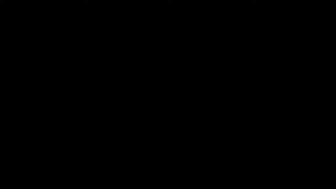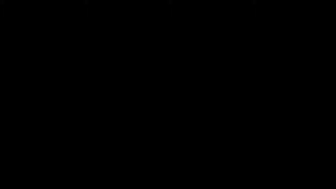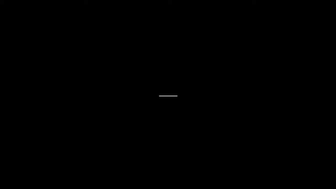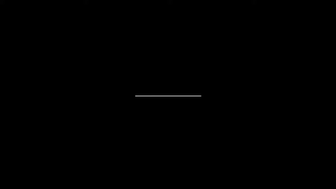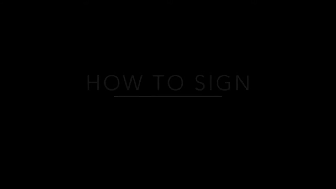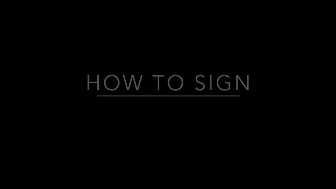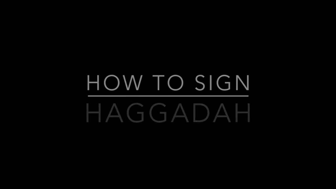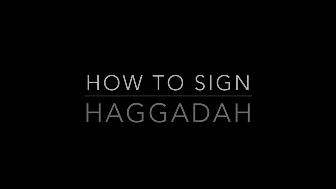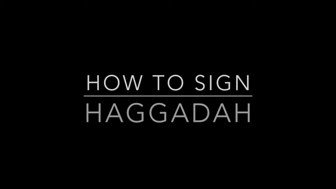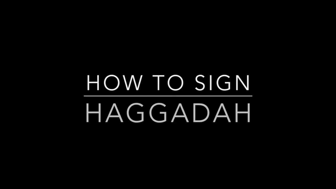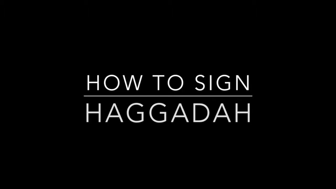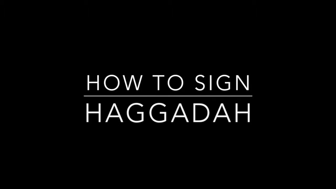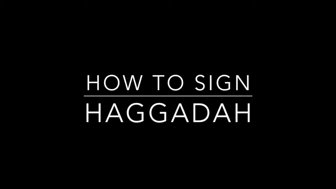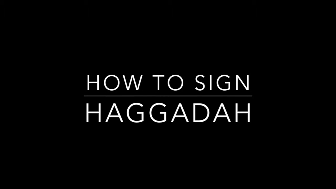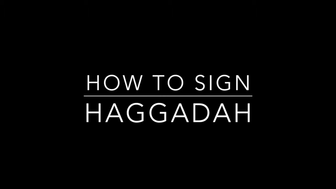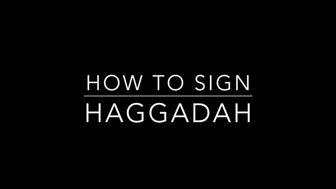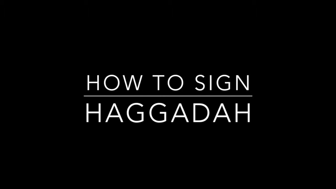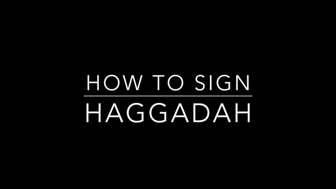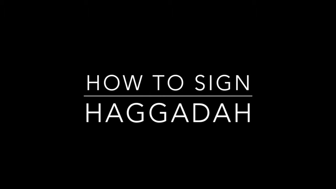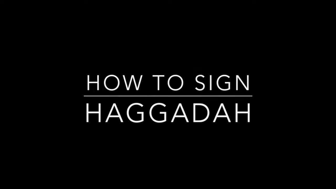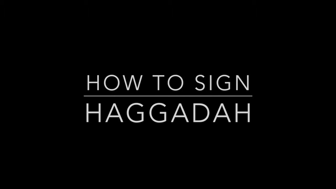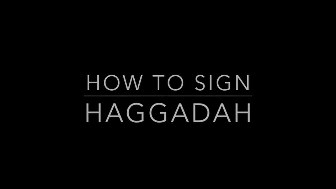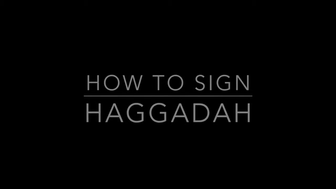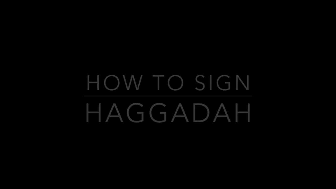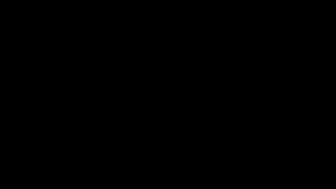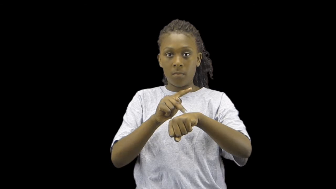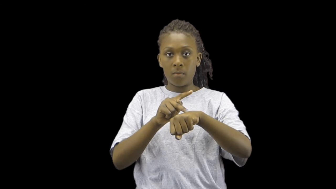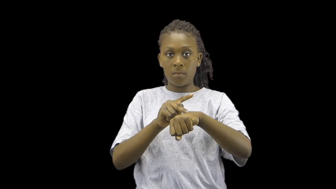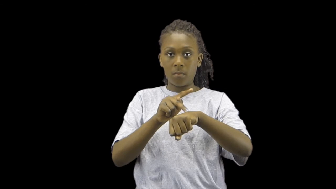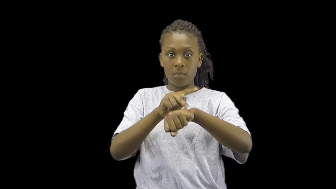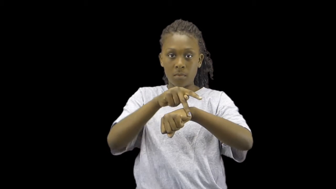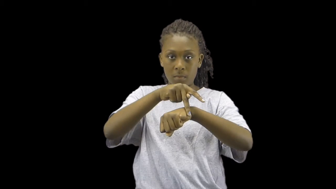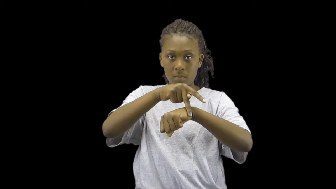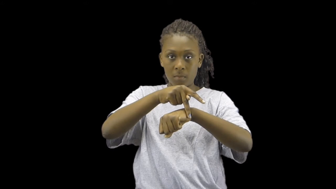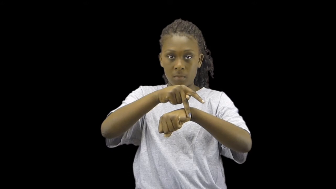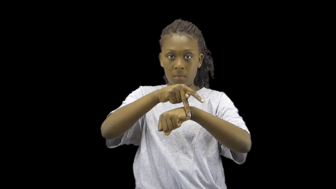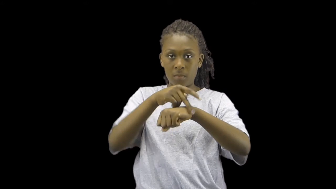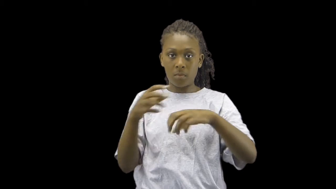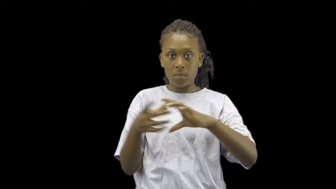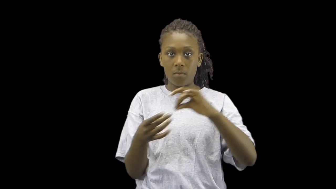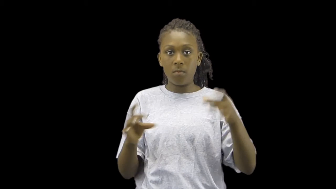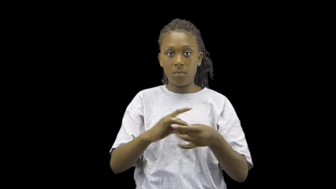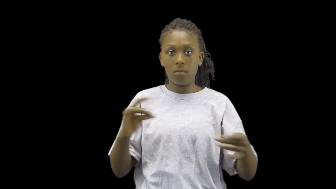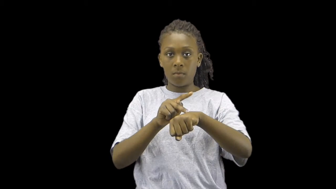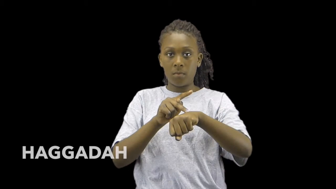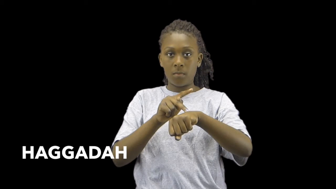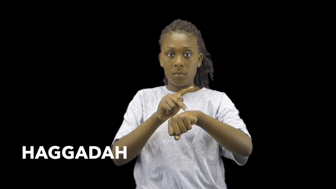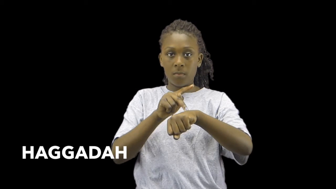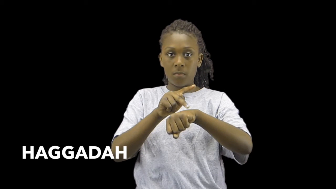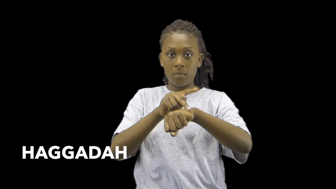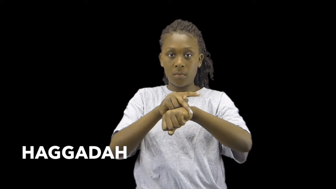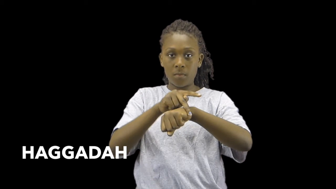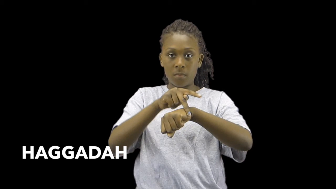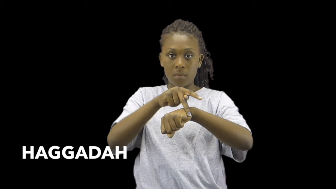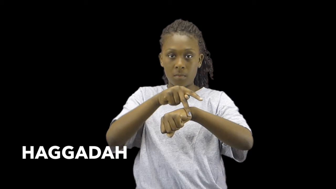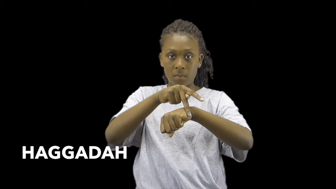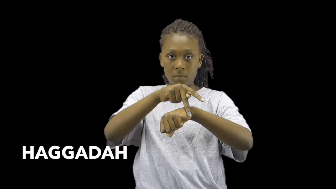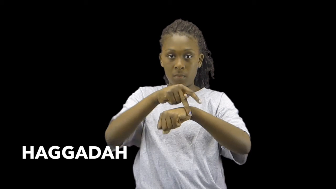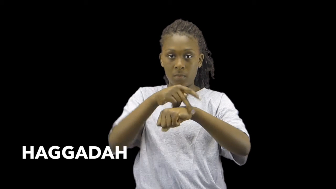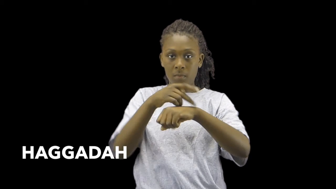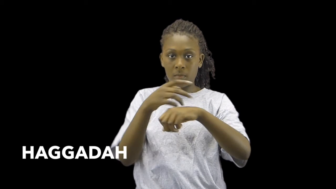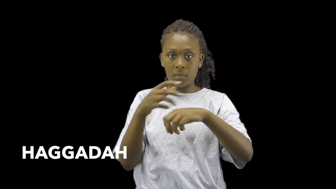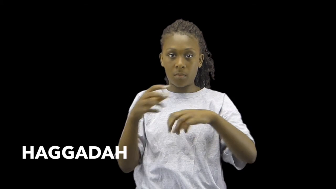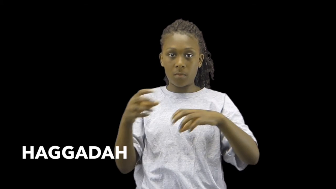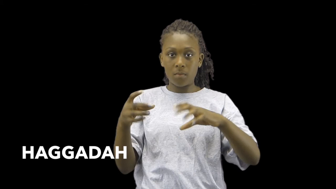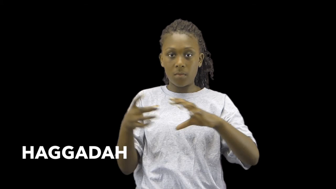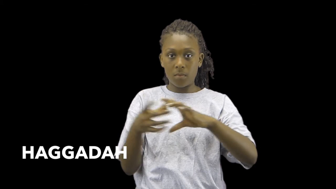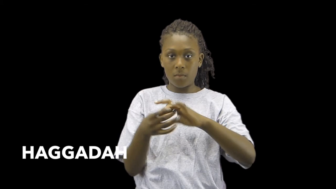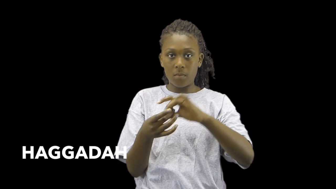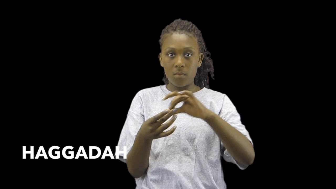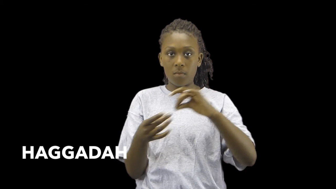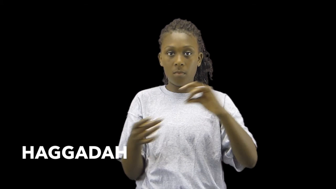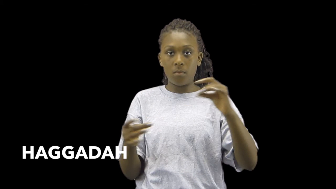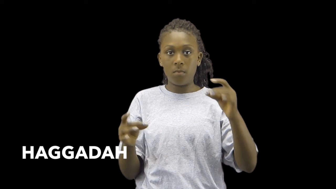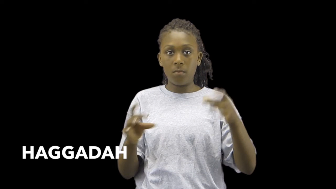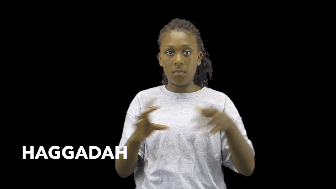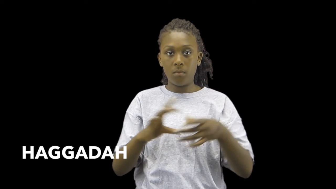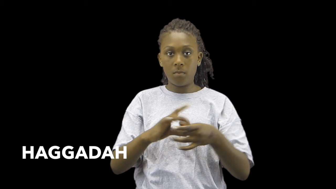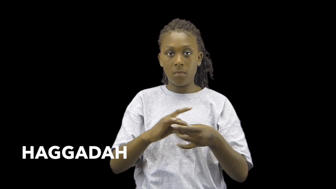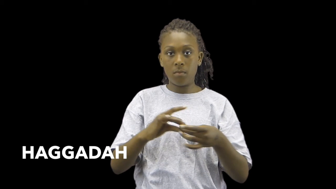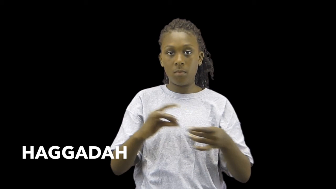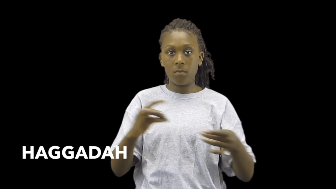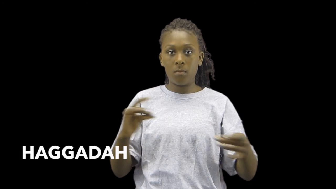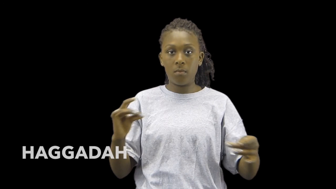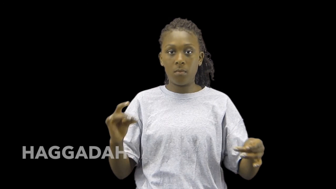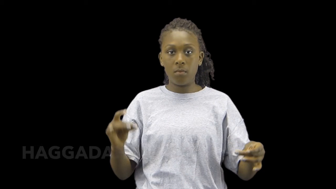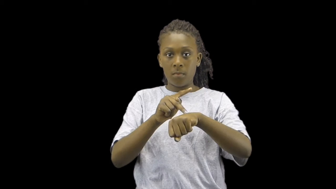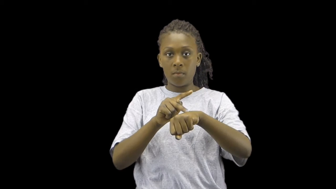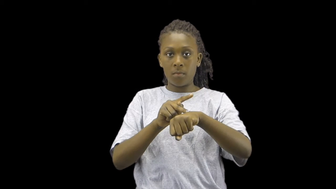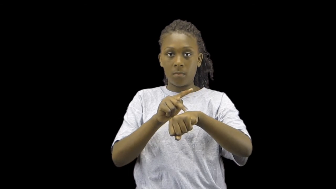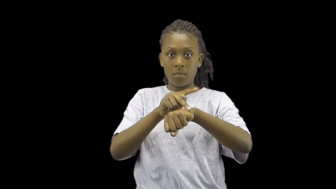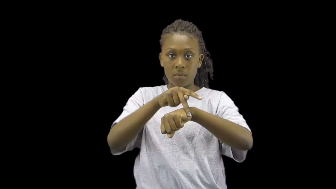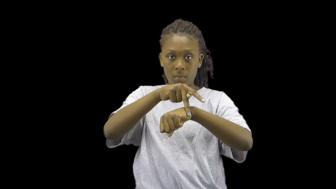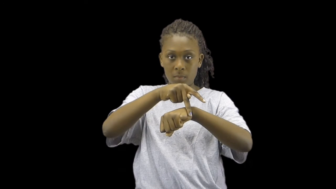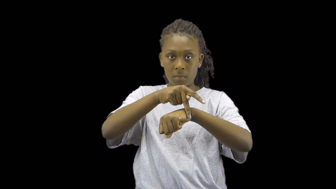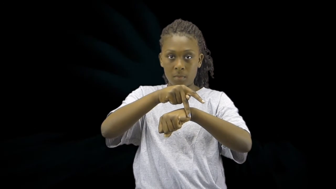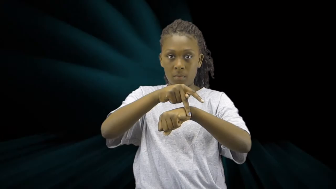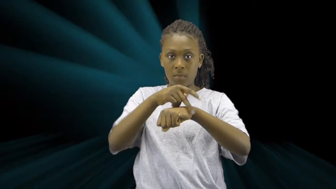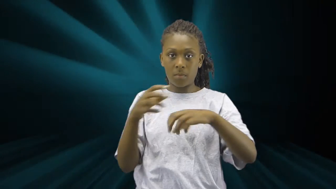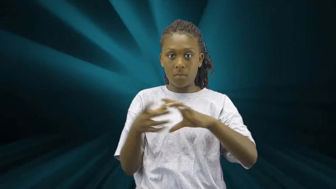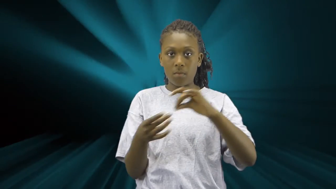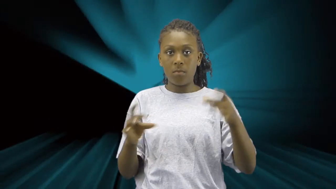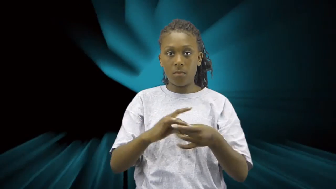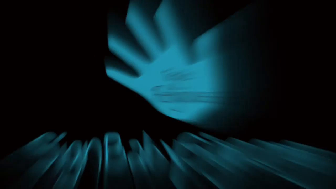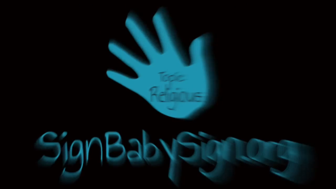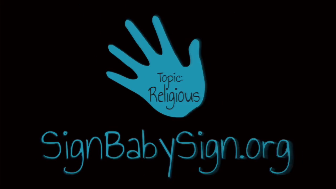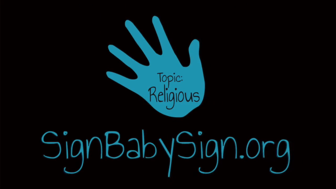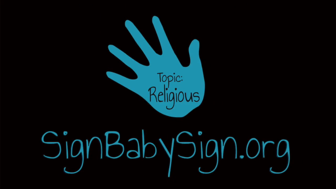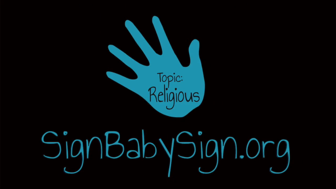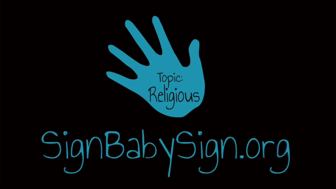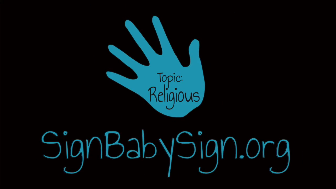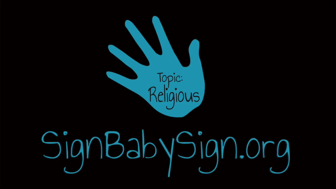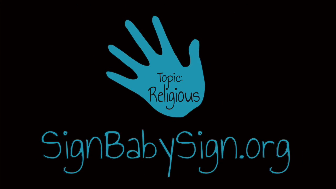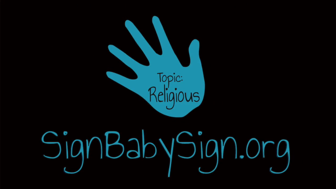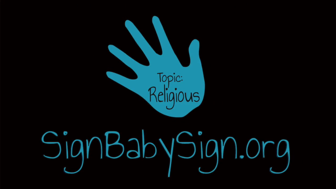Haggadah